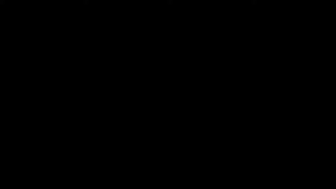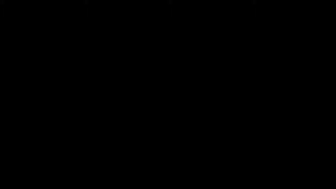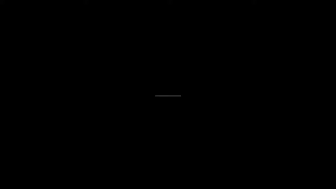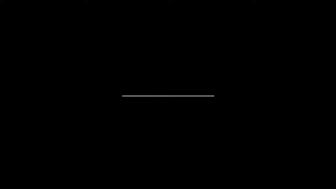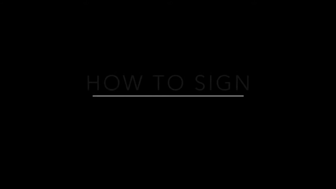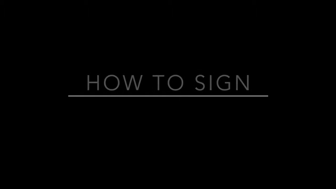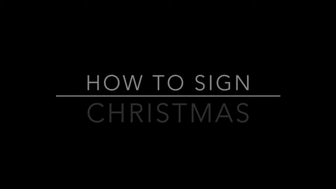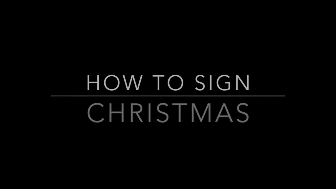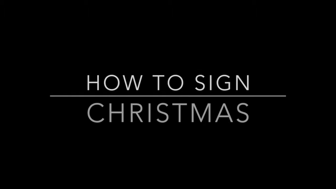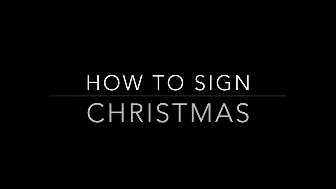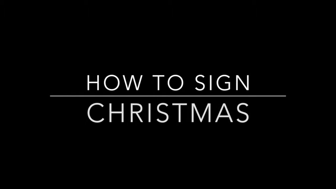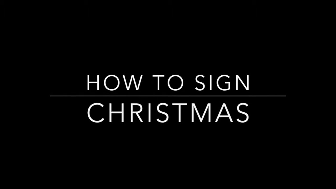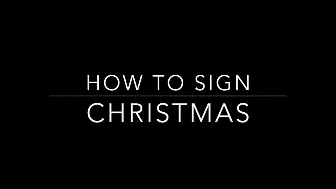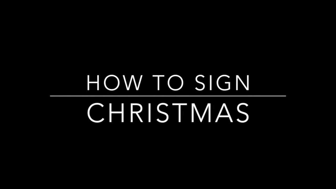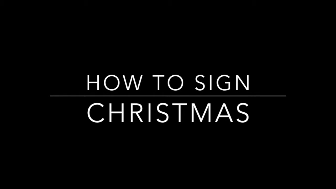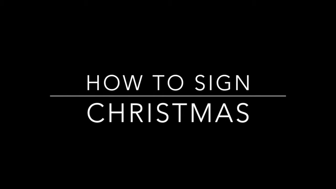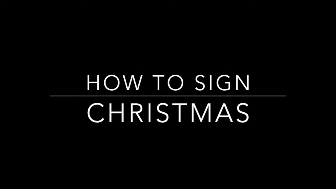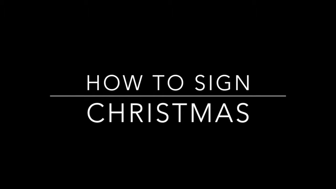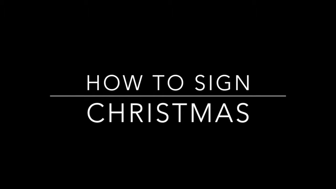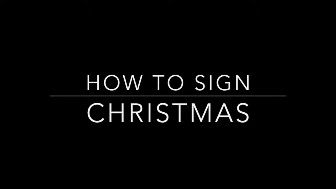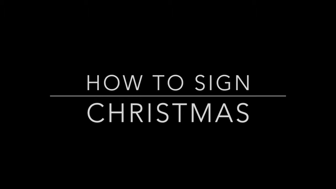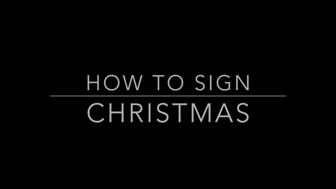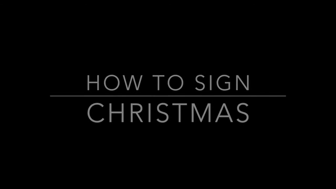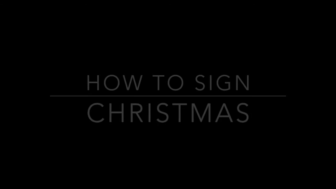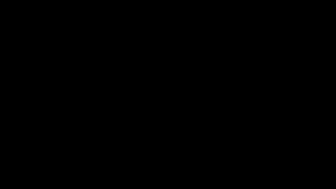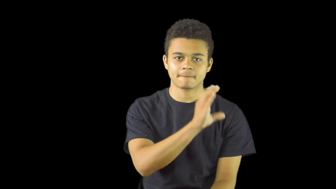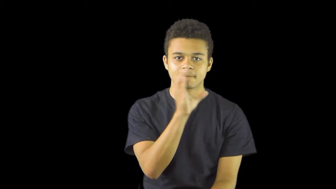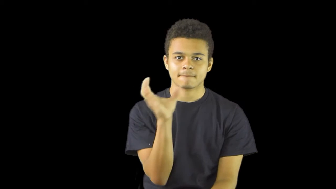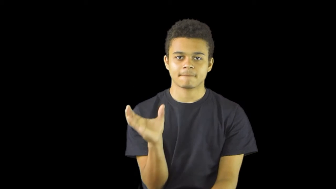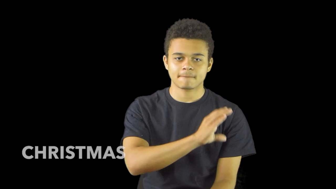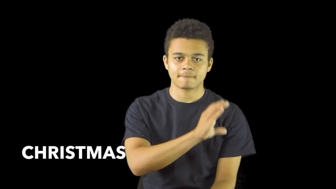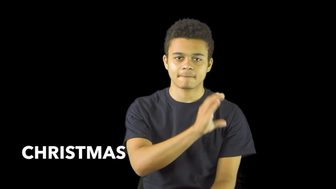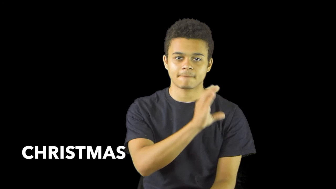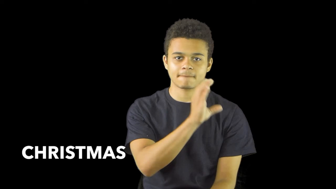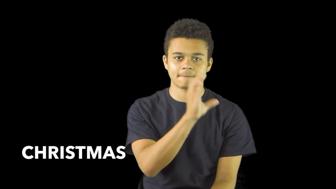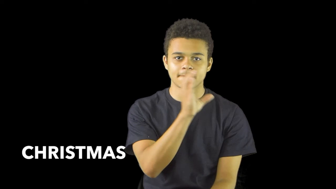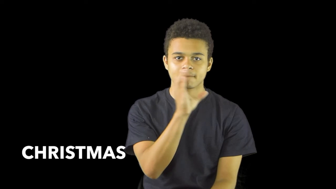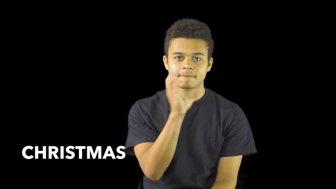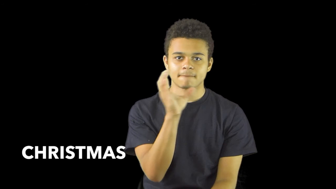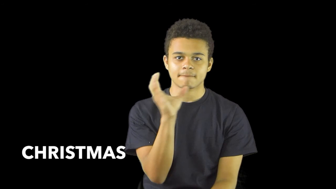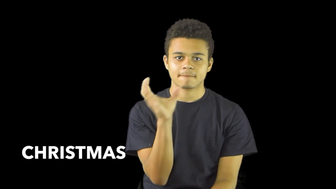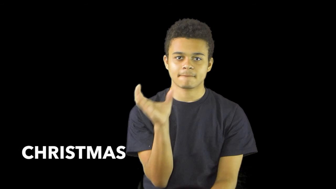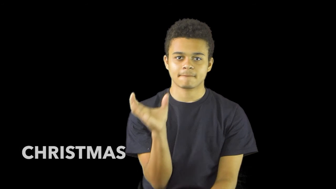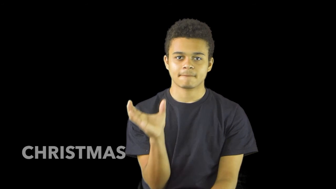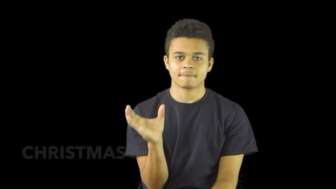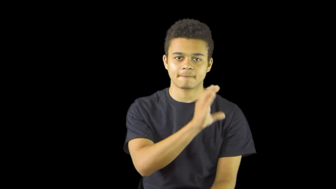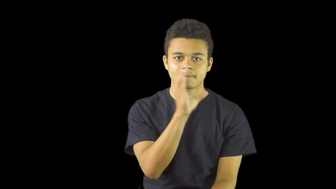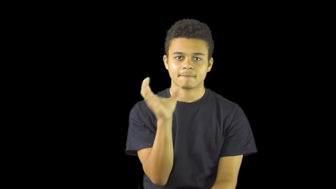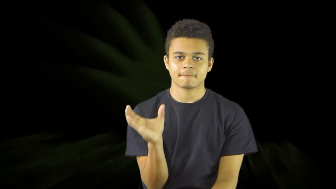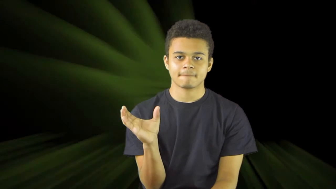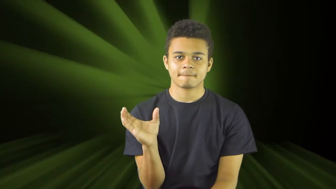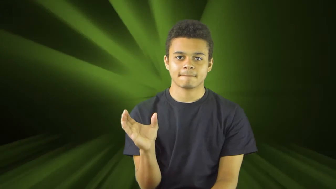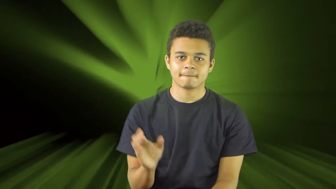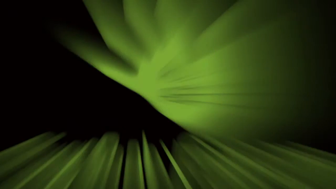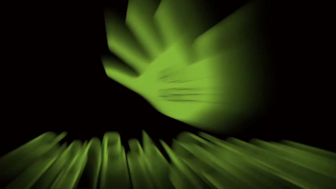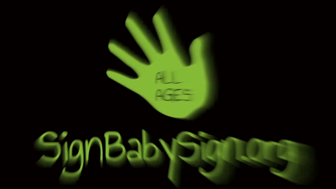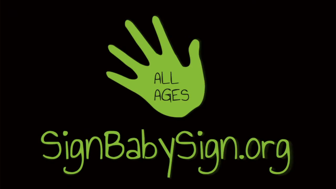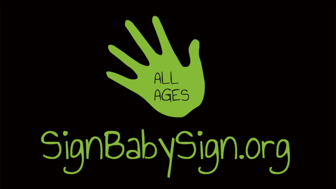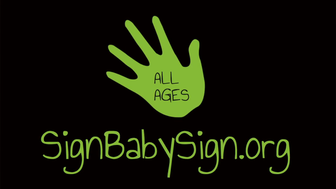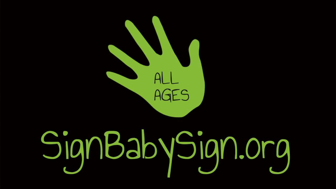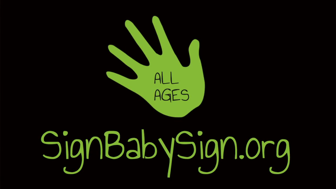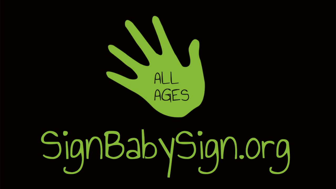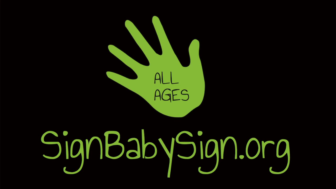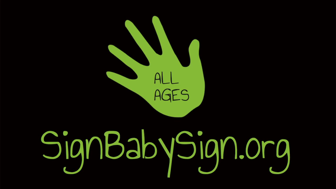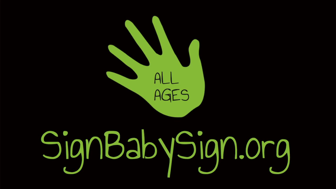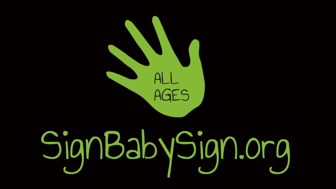Christmas